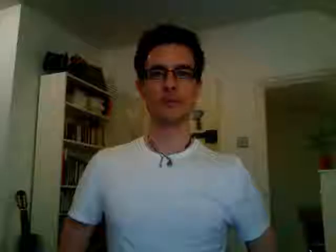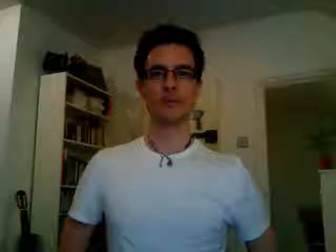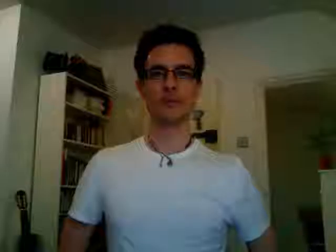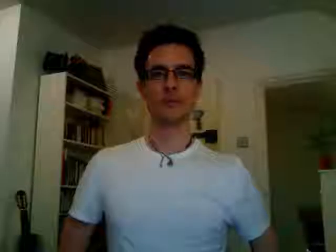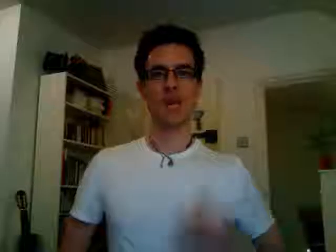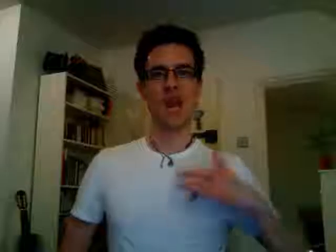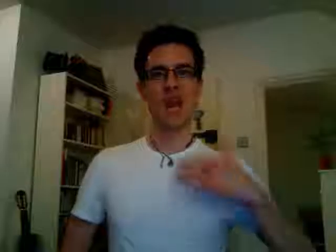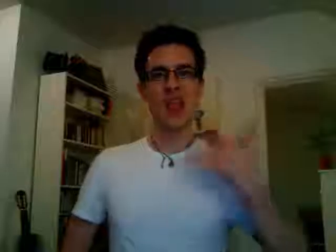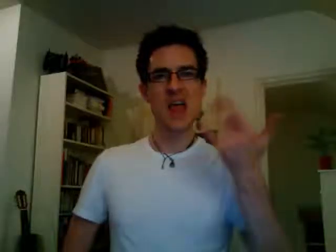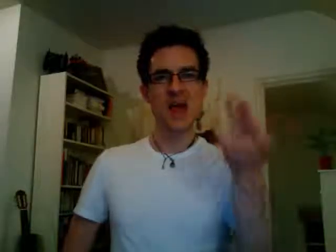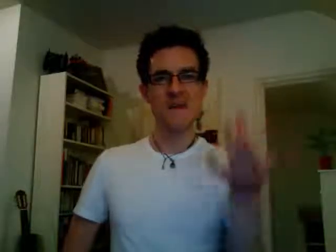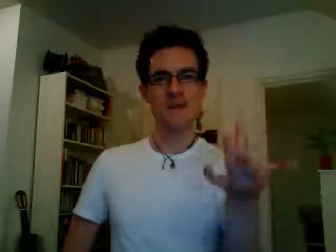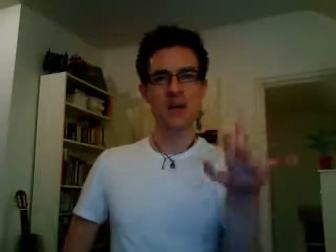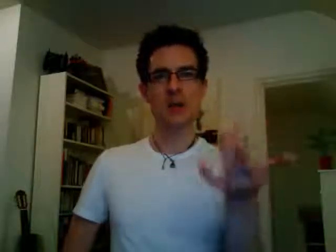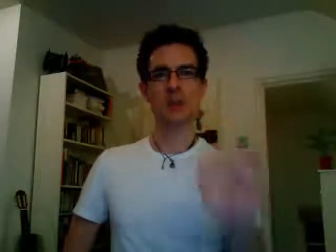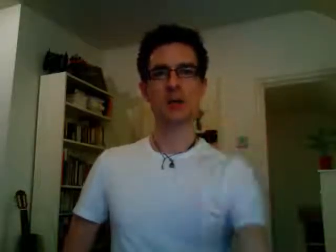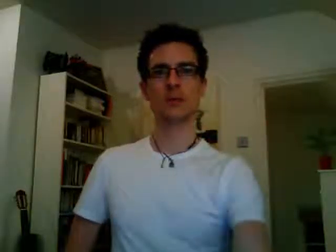live